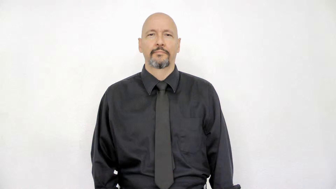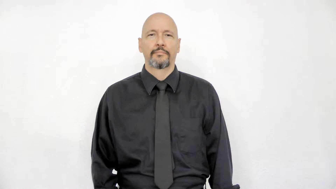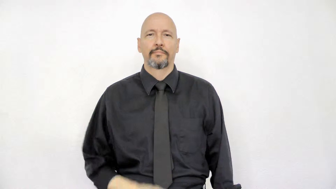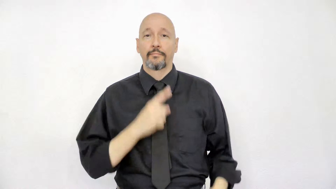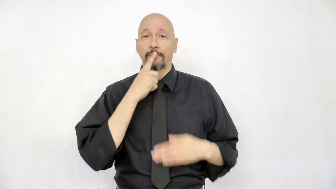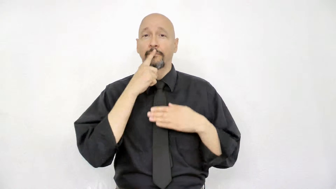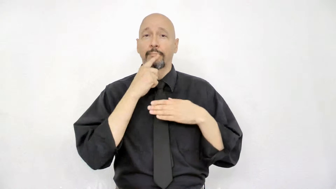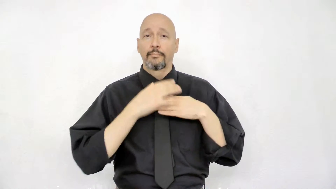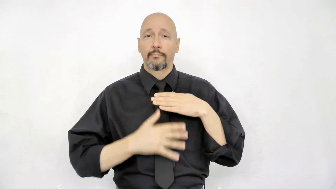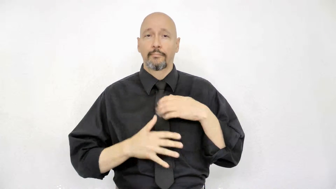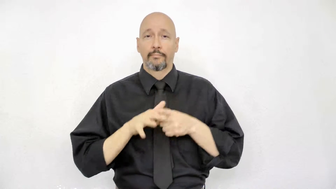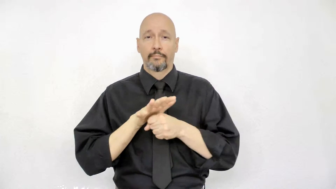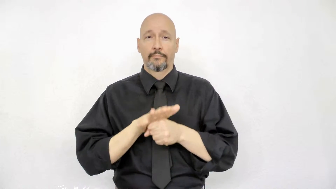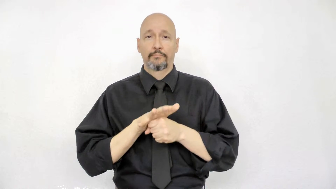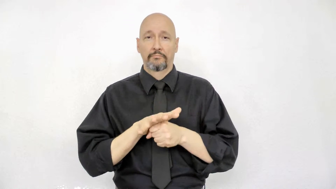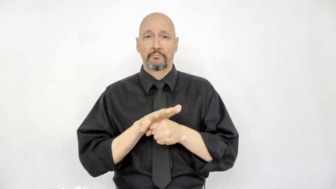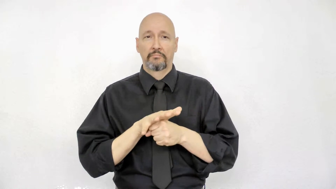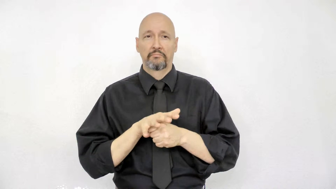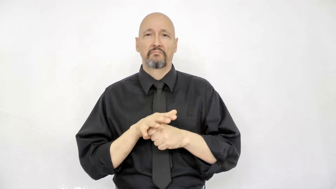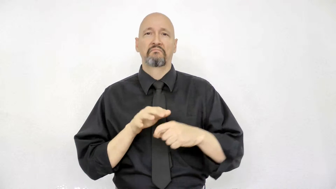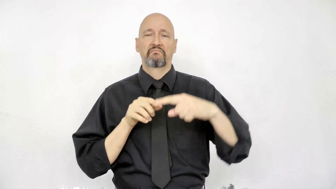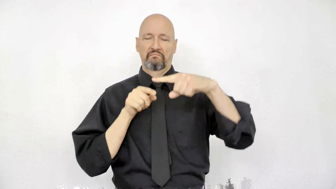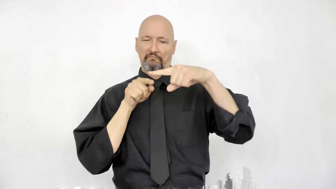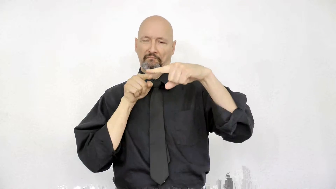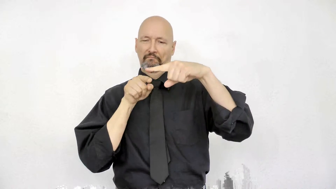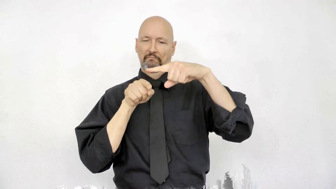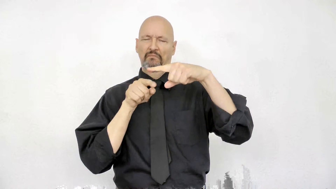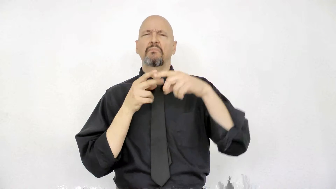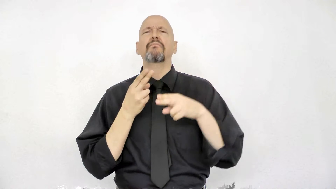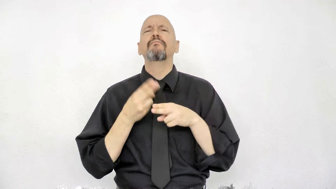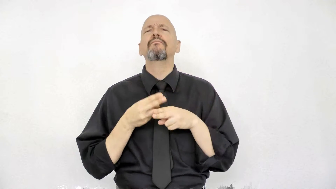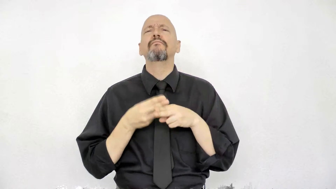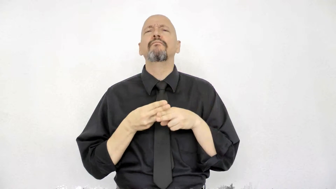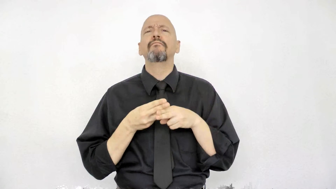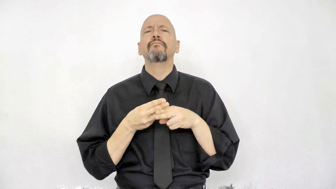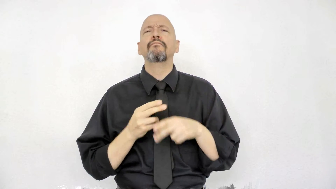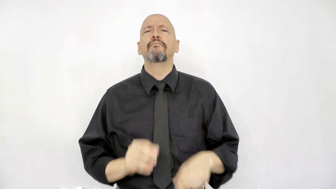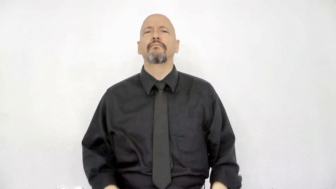blood pressure below line it name?